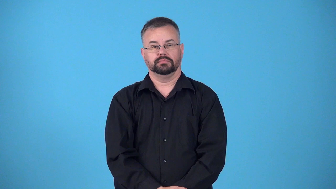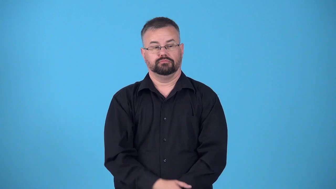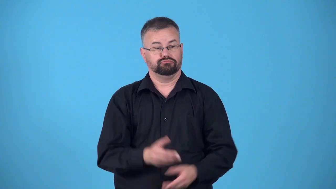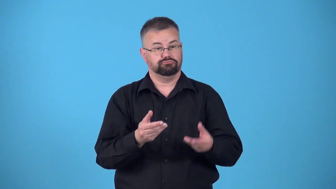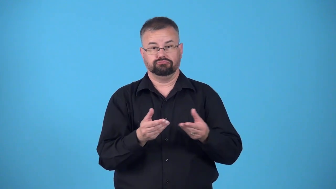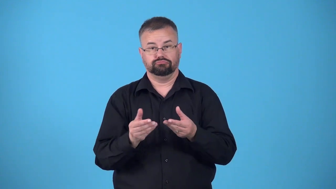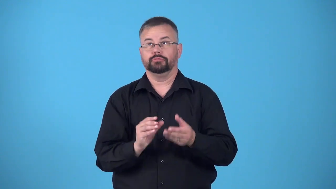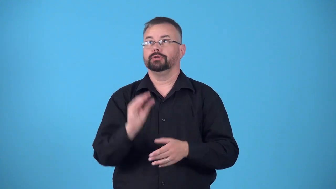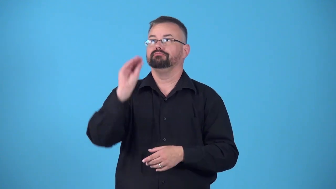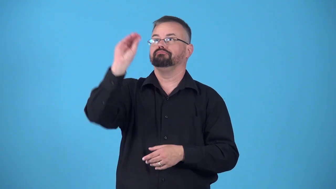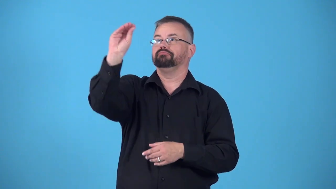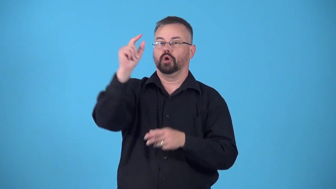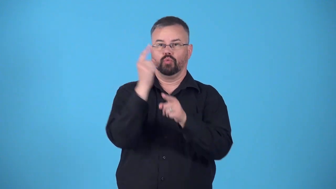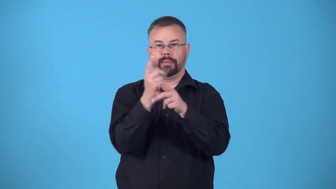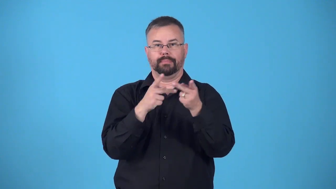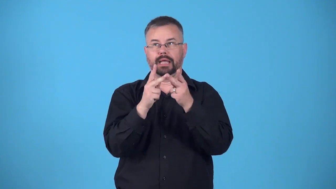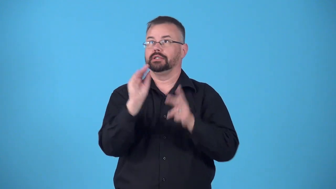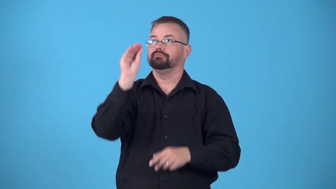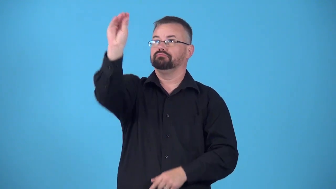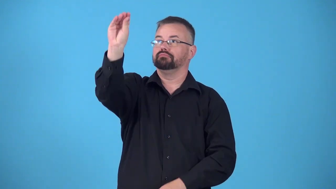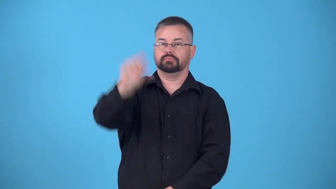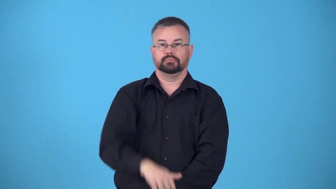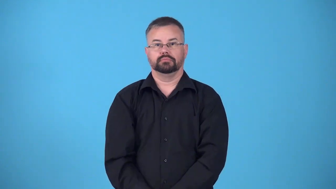put away, put up